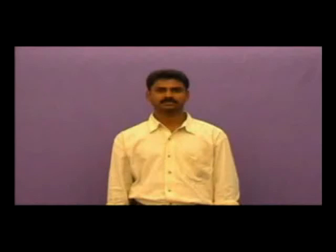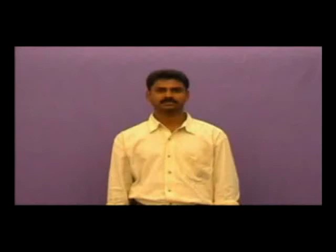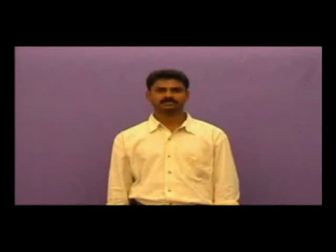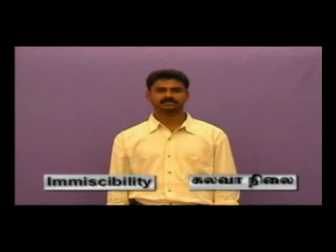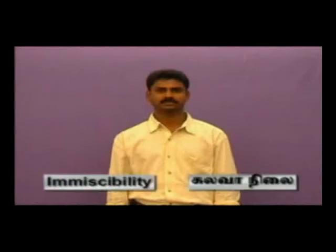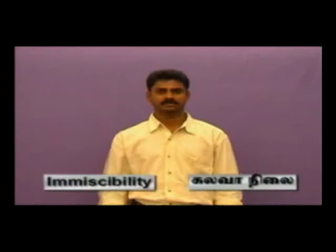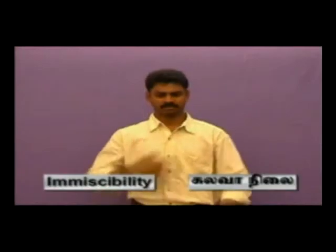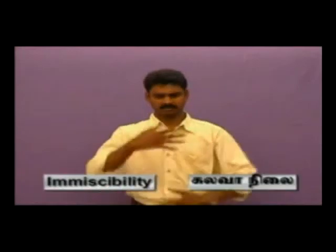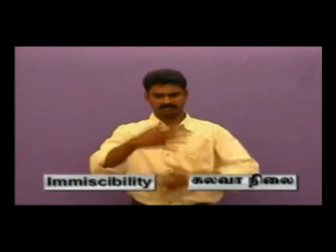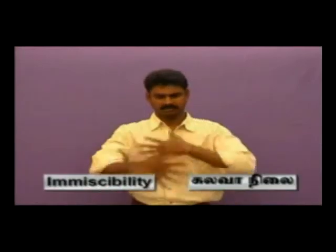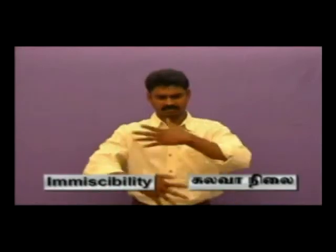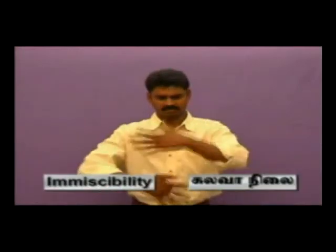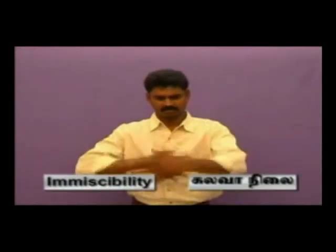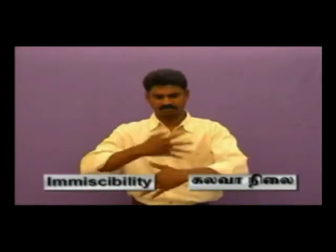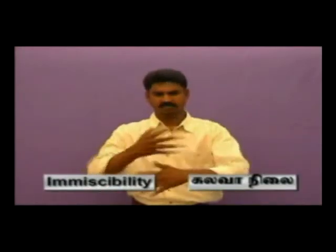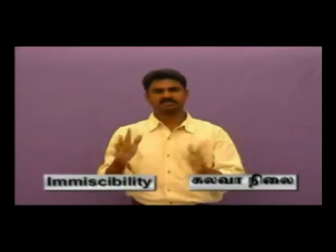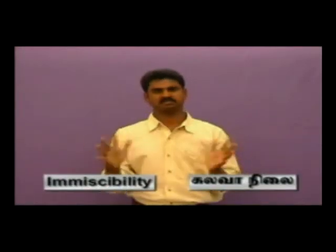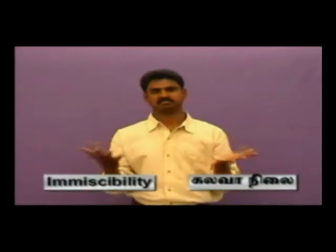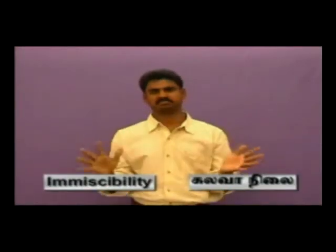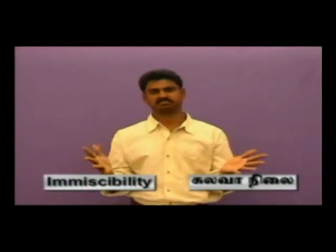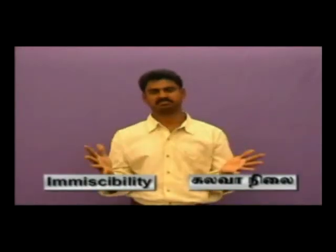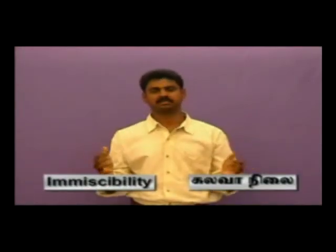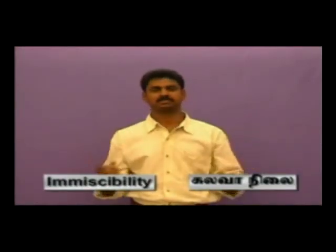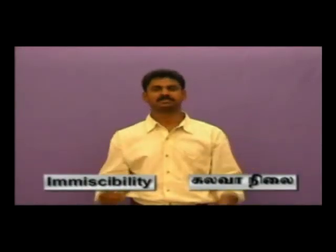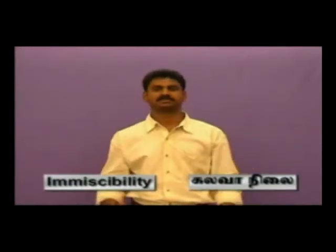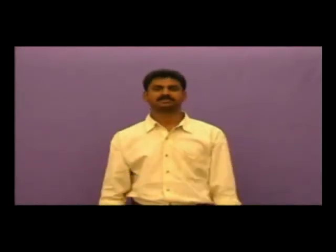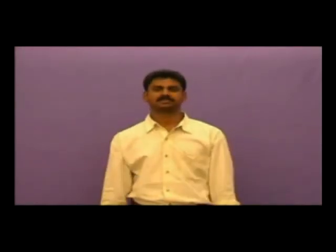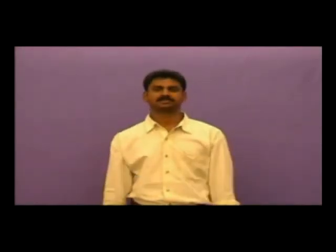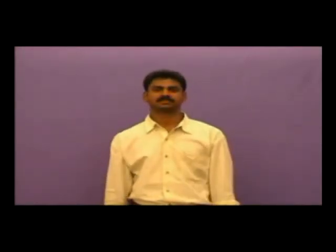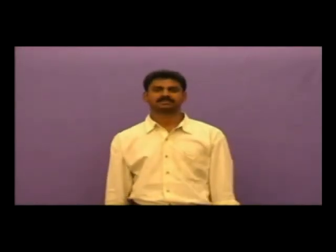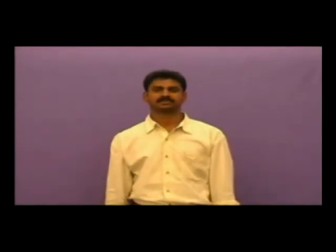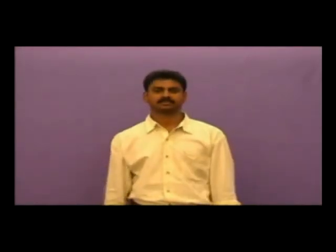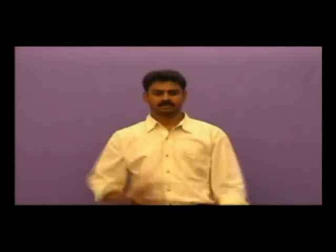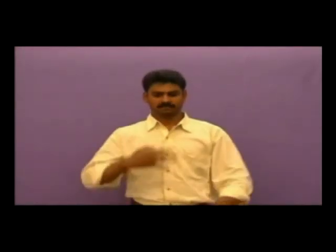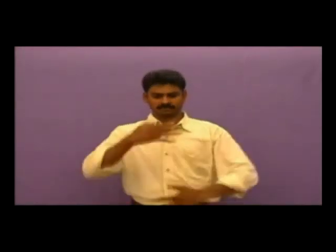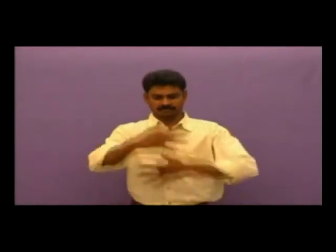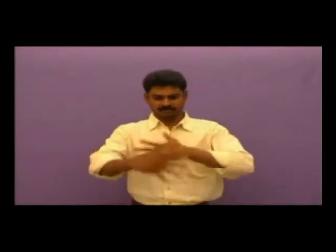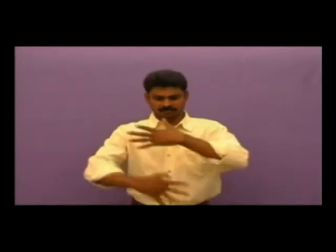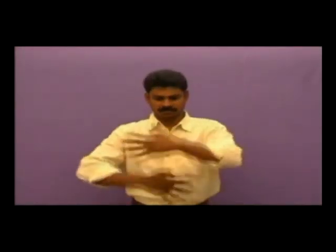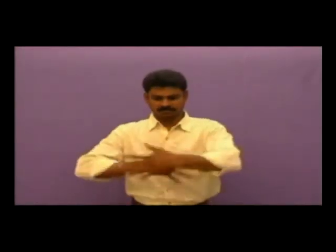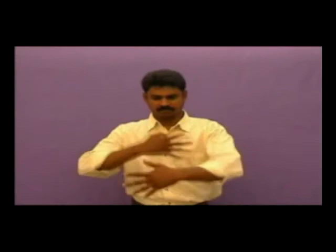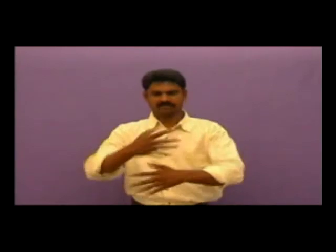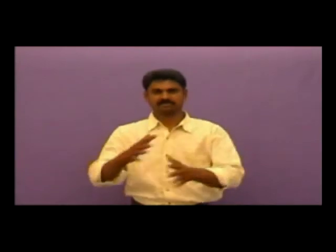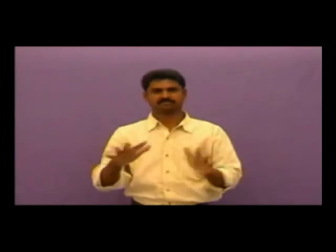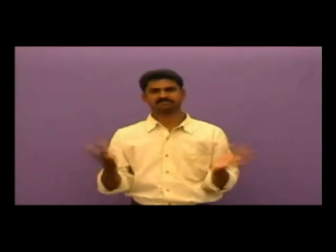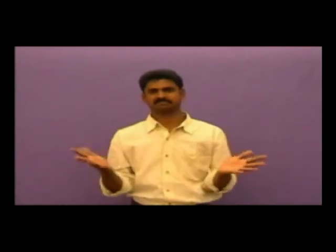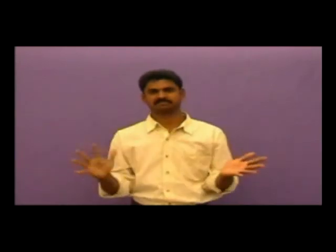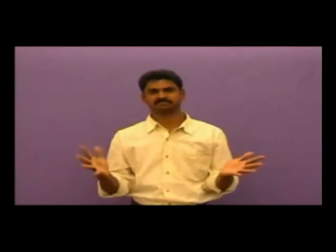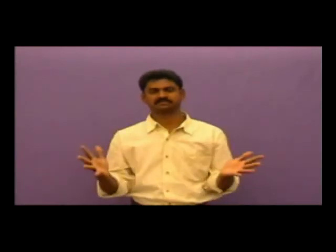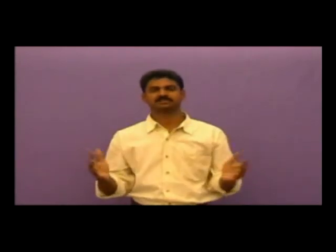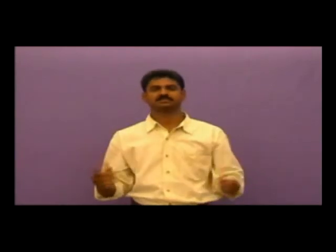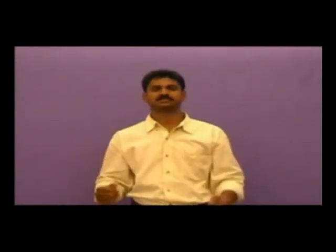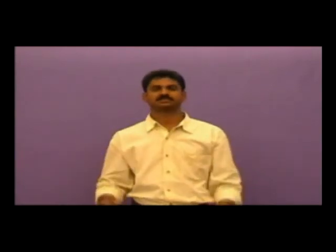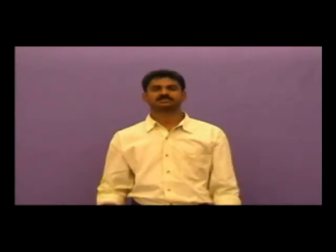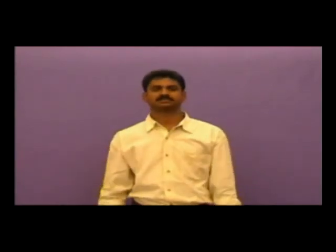Immiscibility